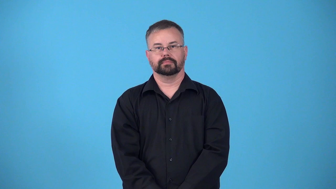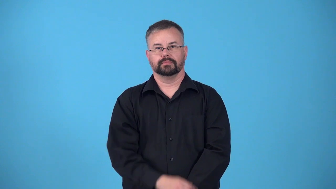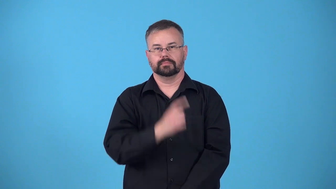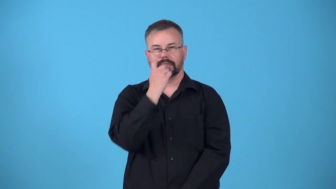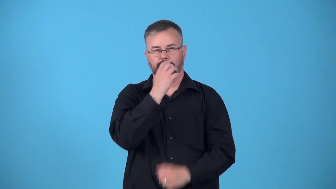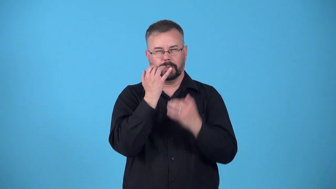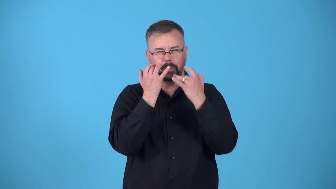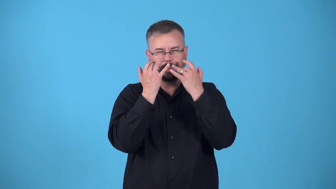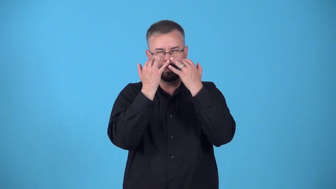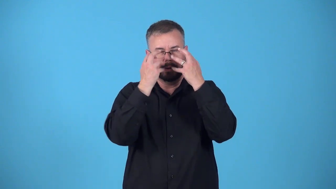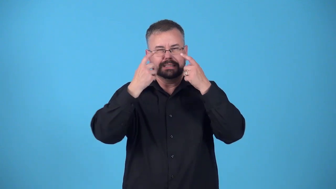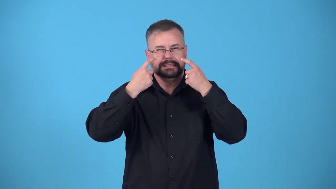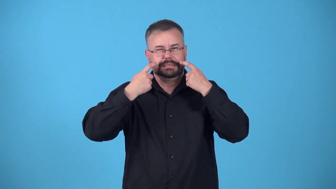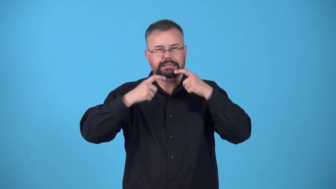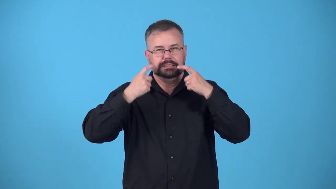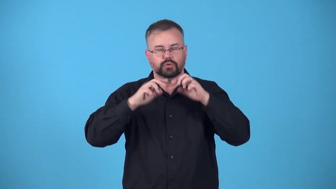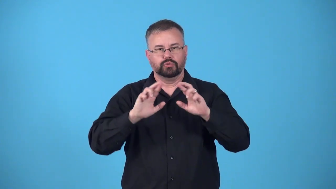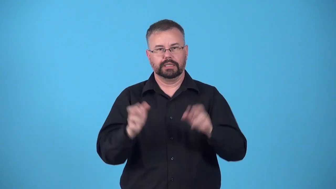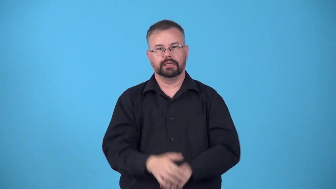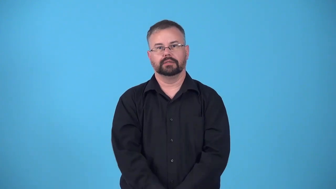well up